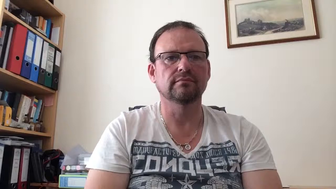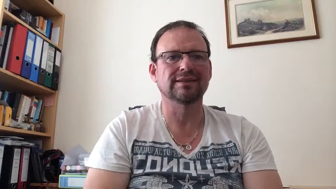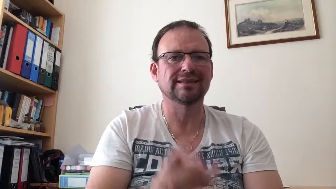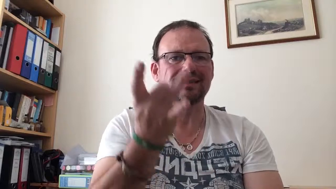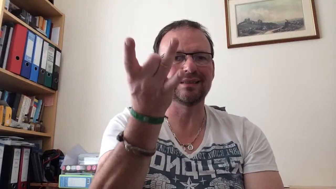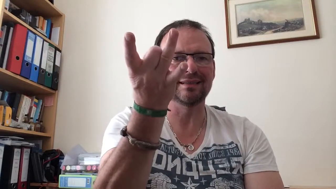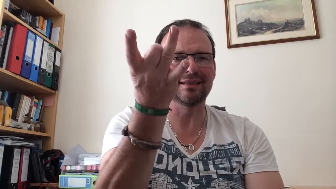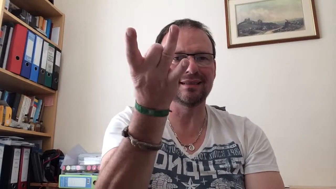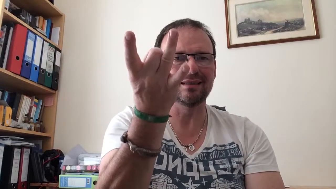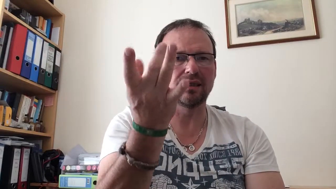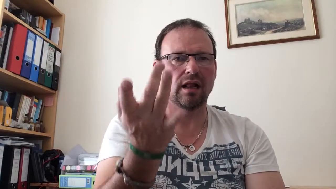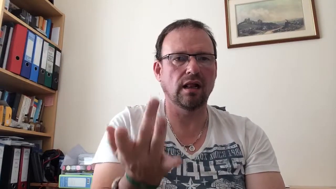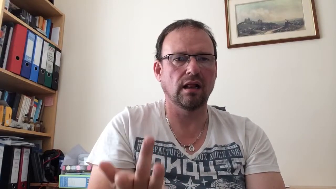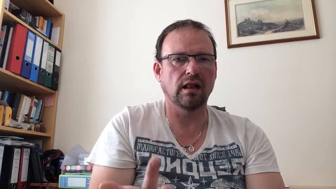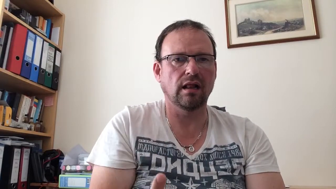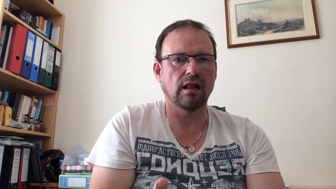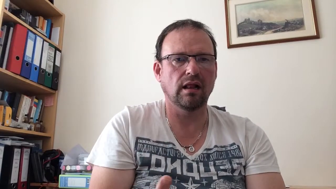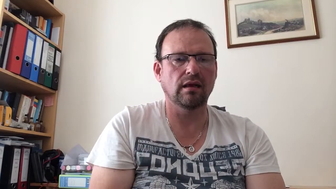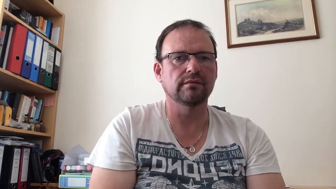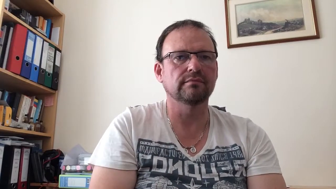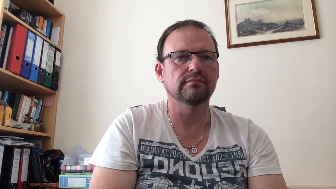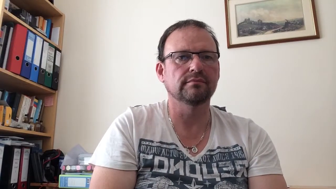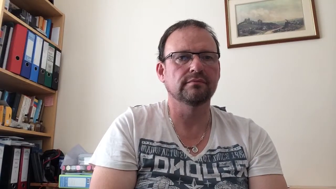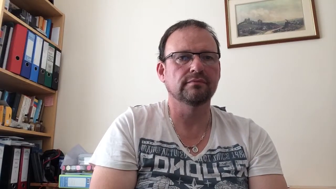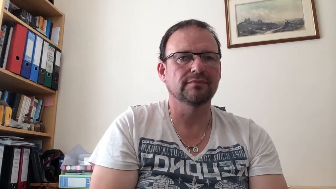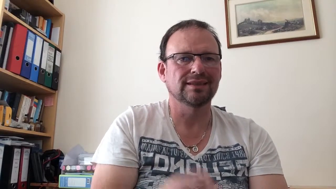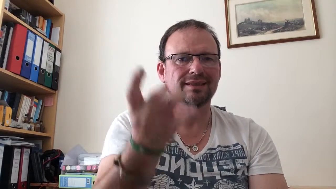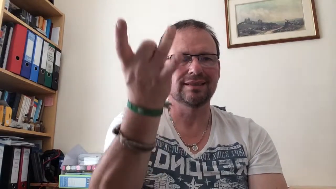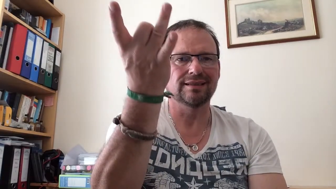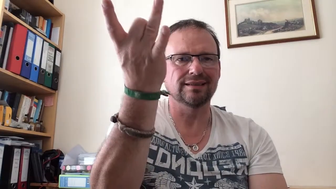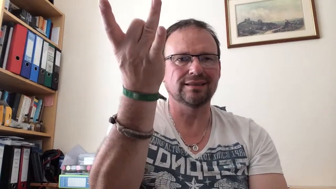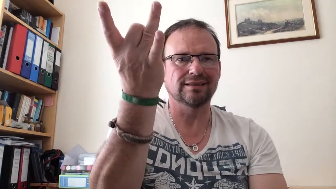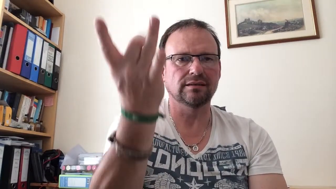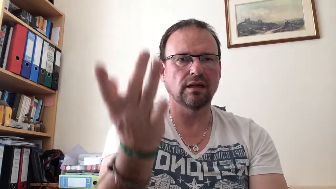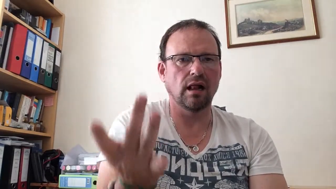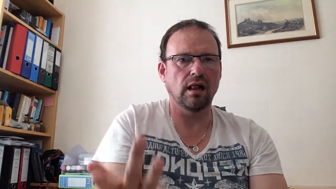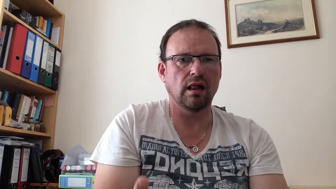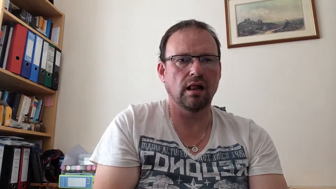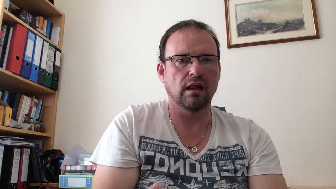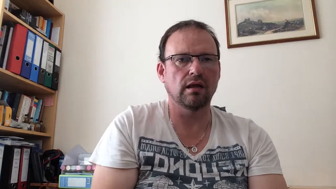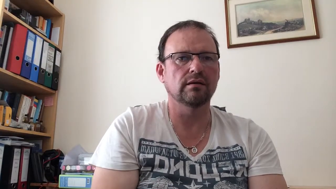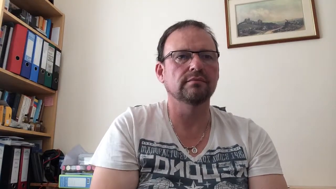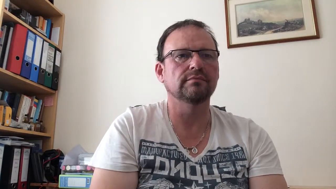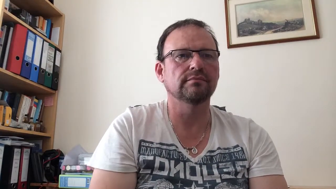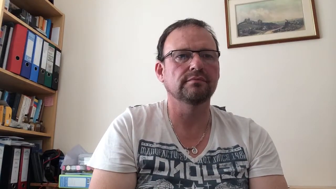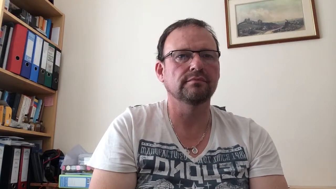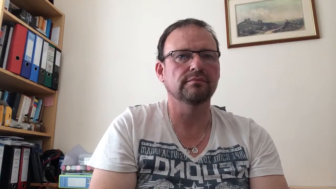Single